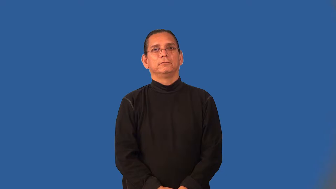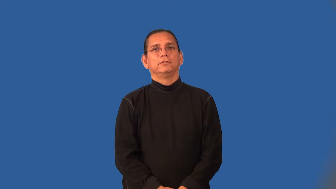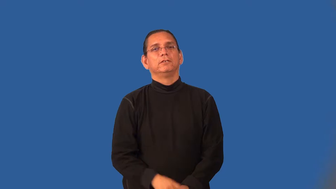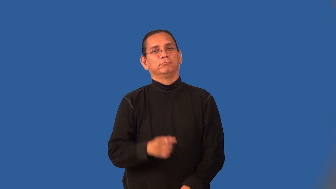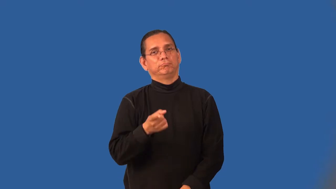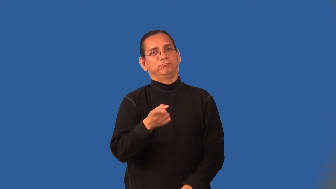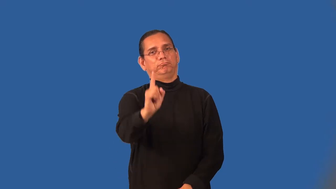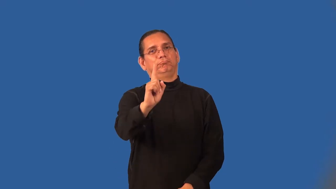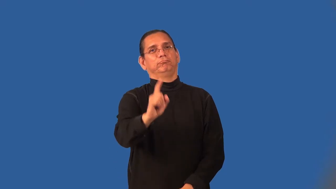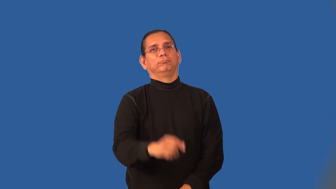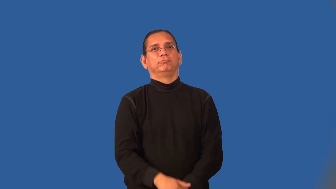offensive-insulting